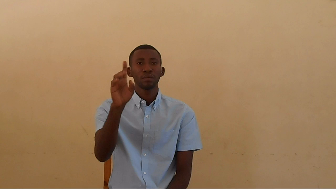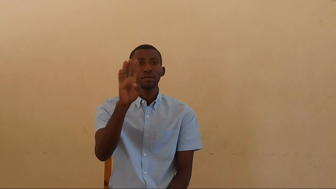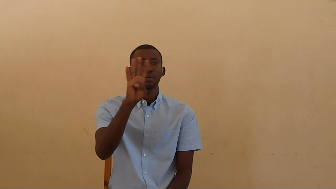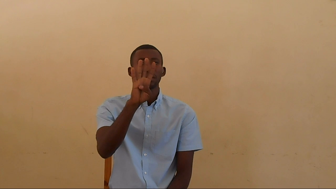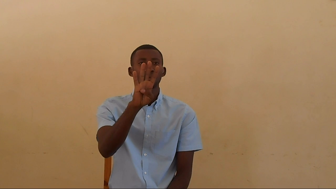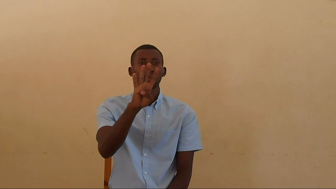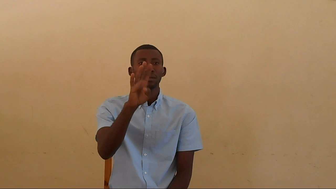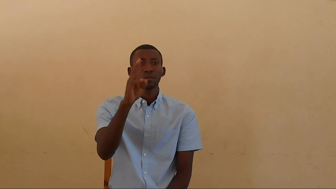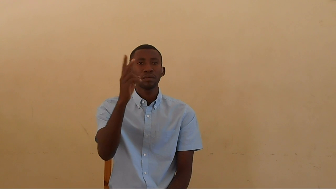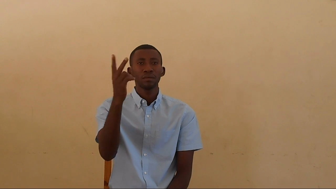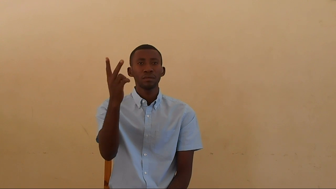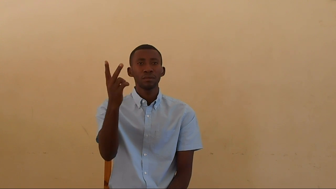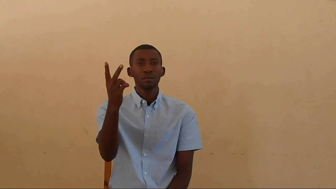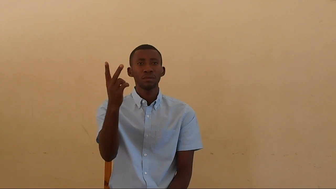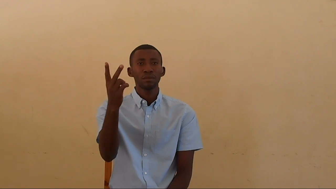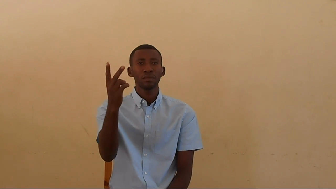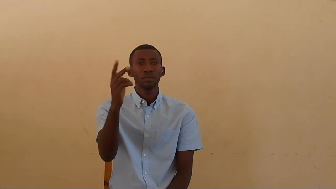number42